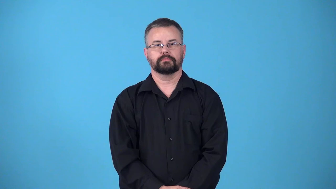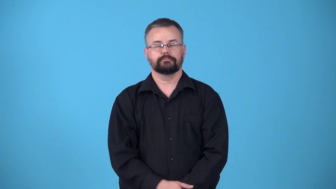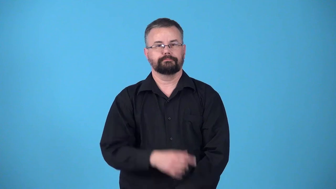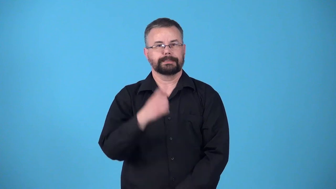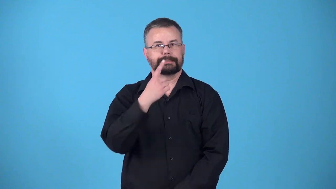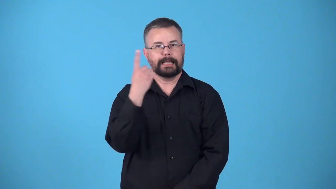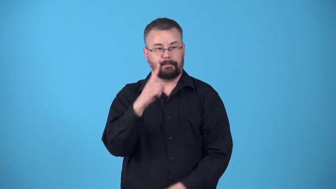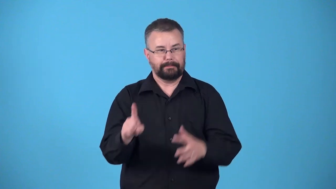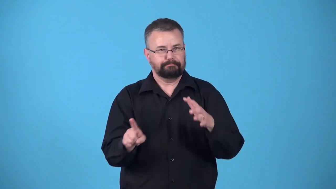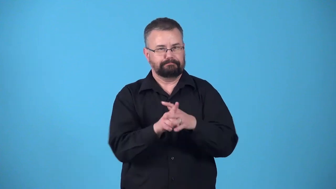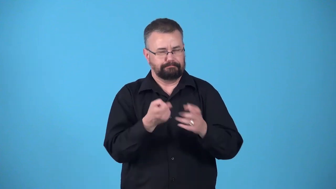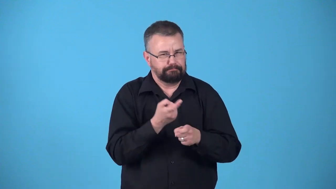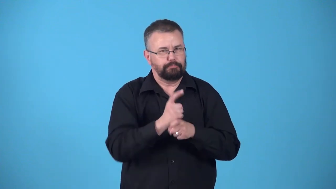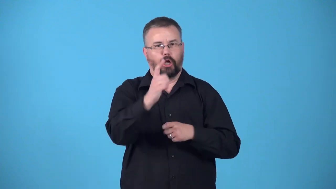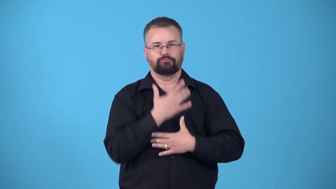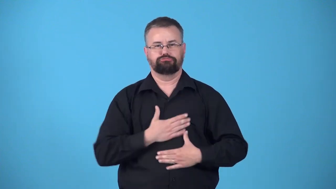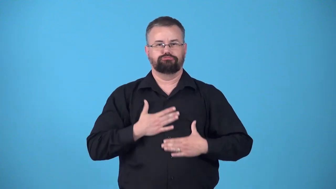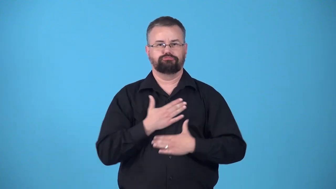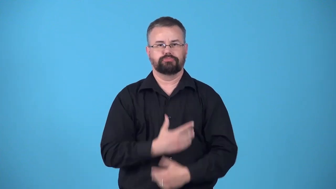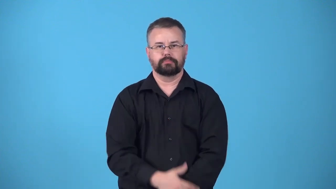fly in the ointment